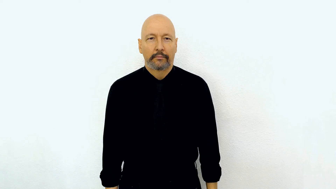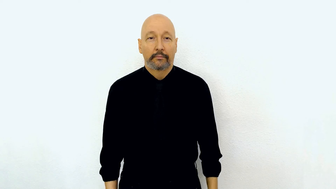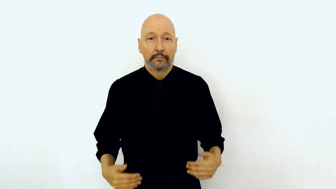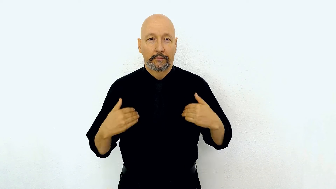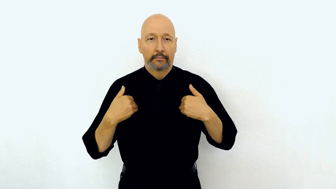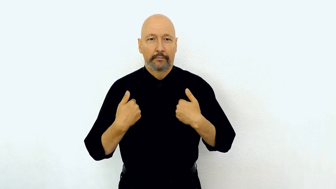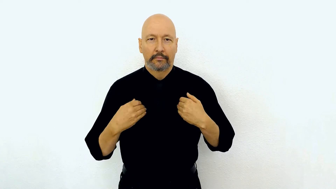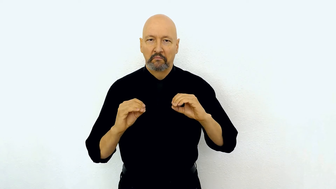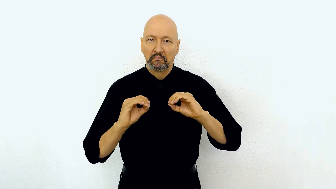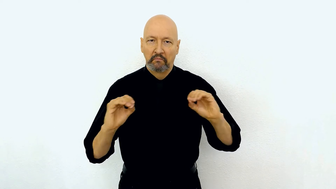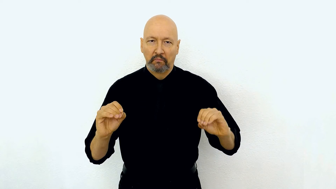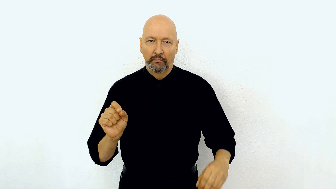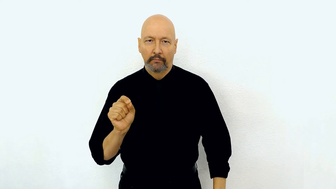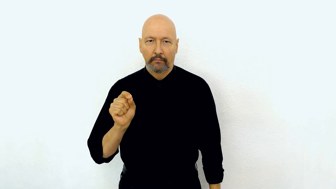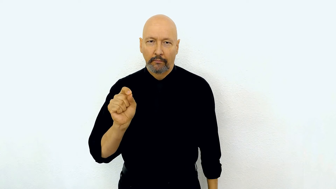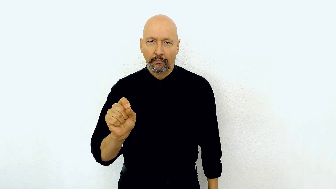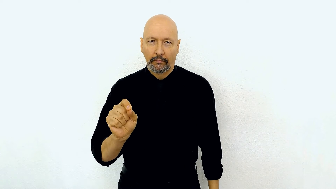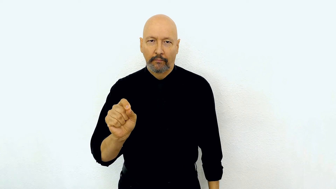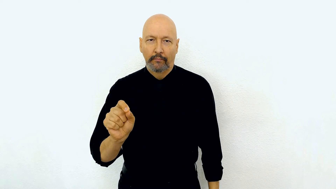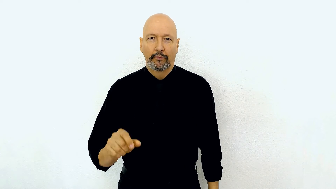NONE ANIMAL PERIOD! / vegan / no animal products used in this whatsoever!